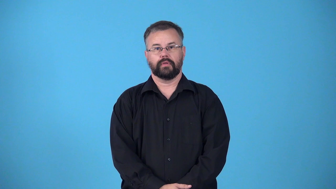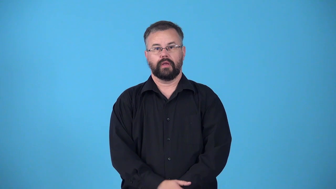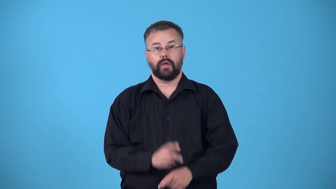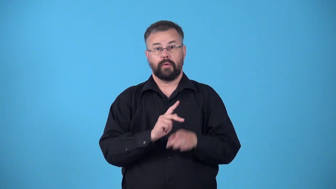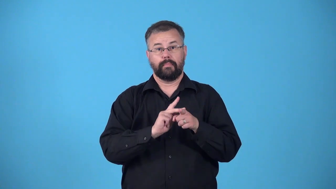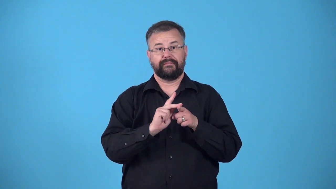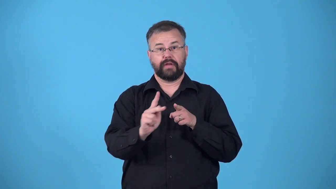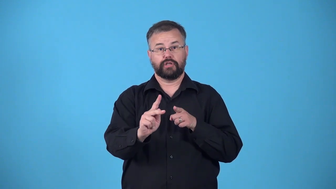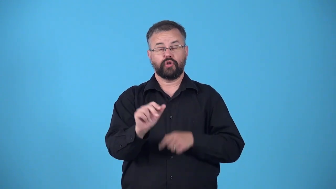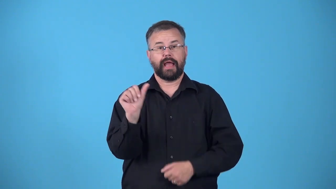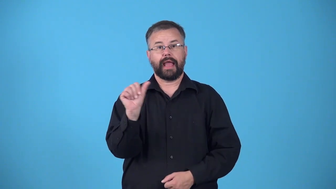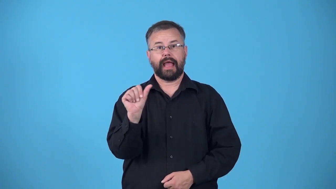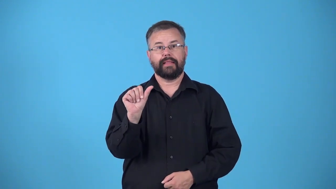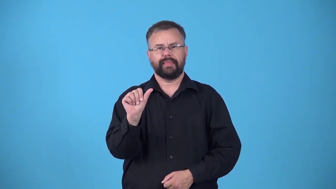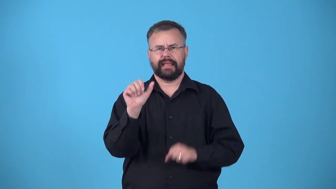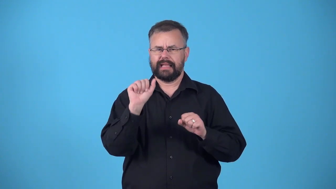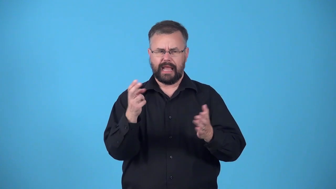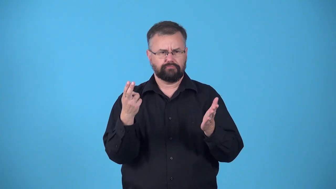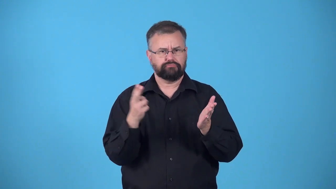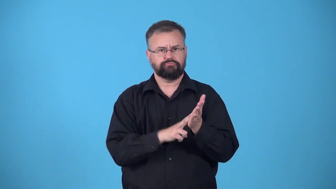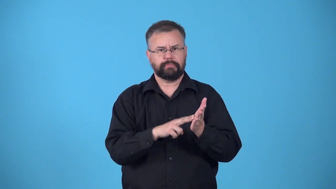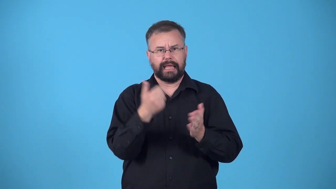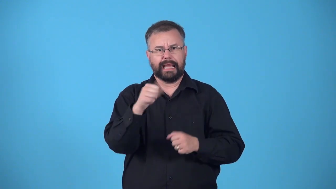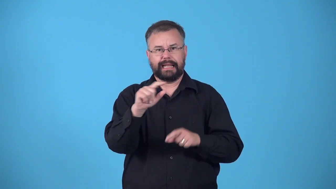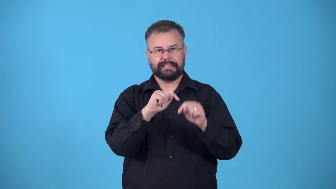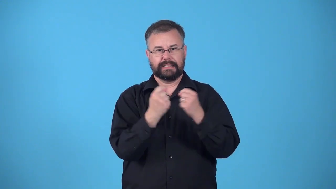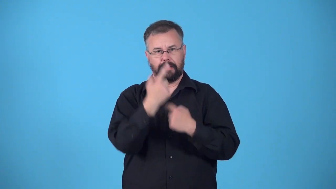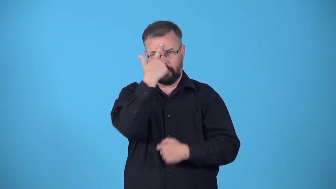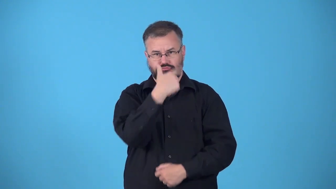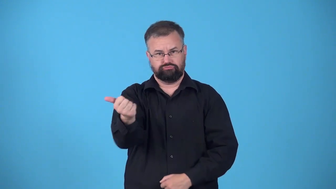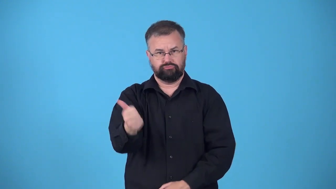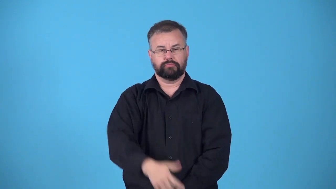free agent